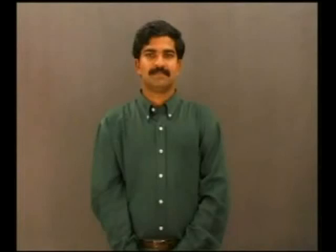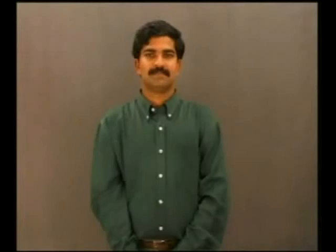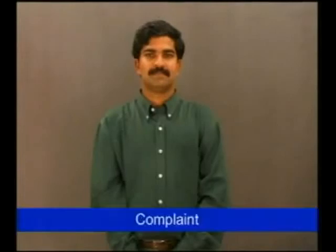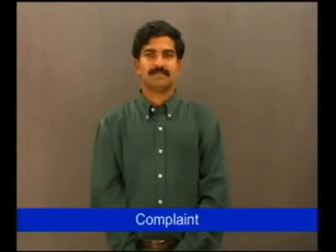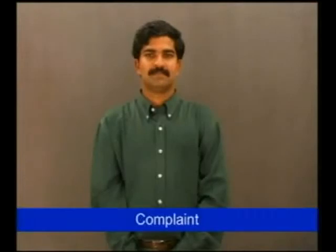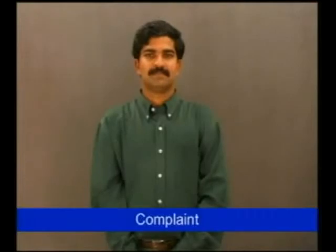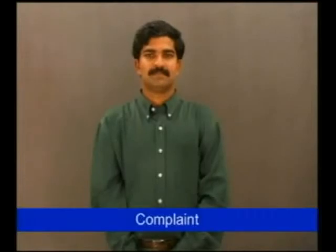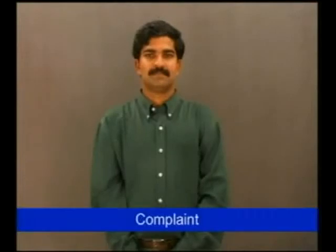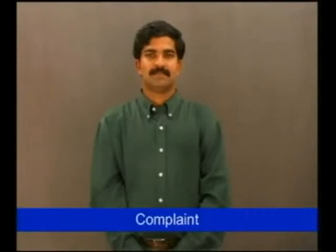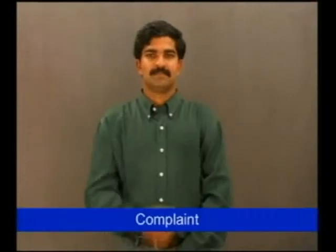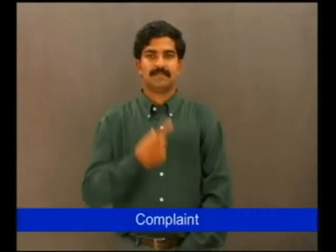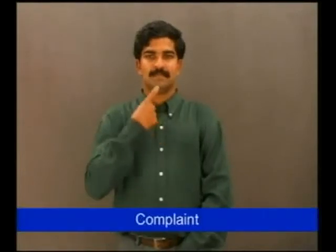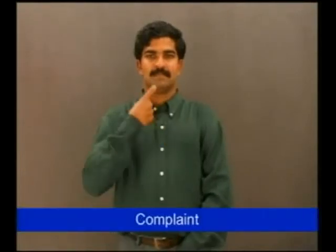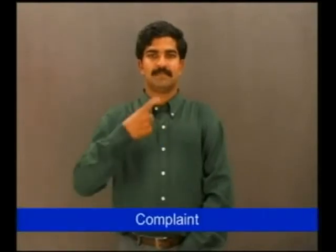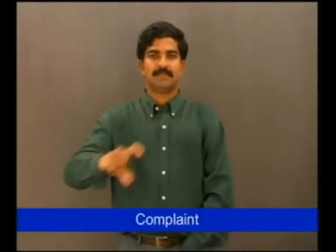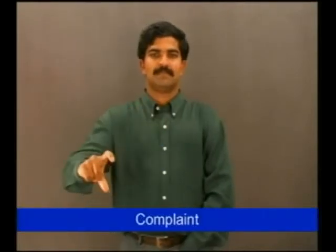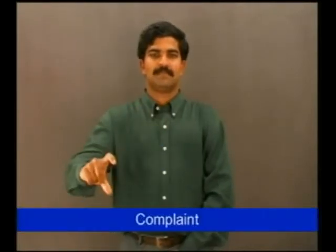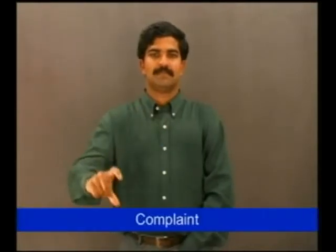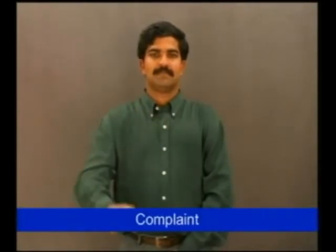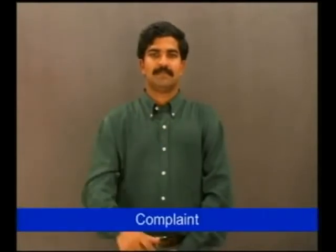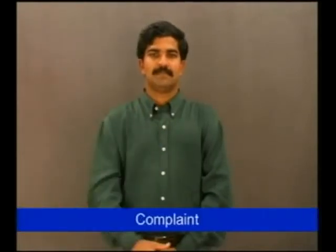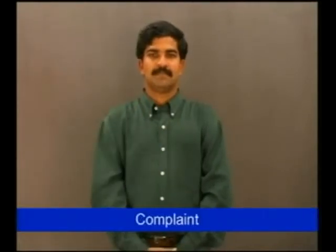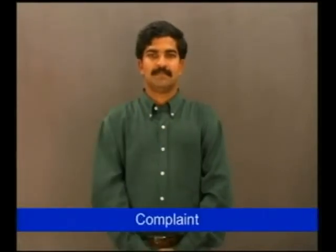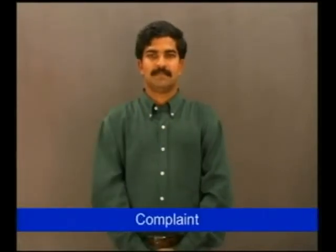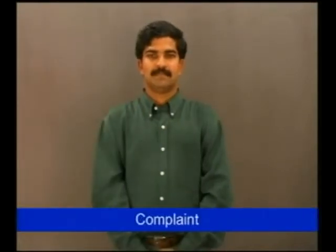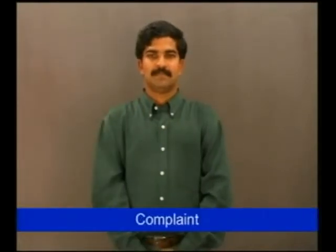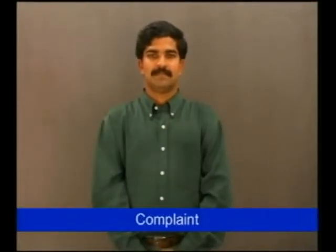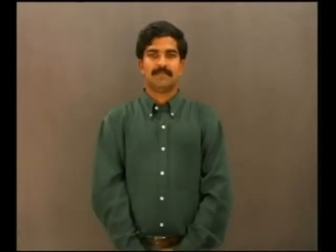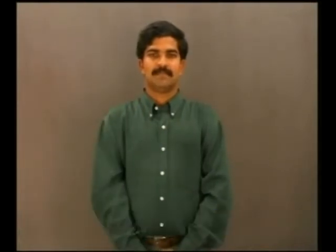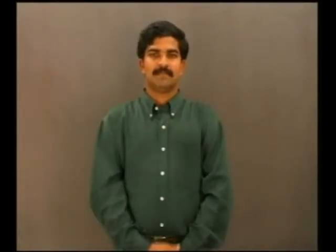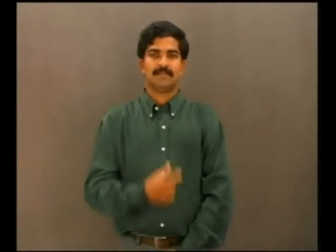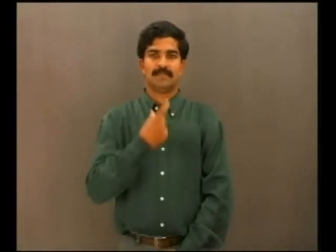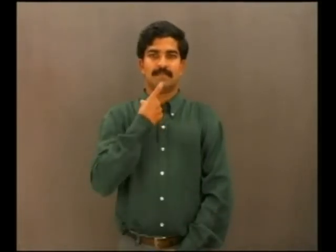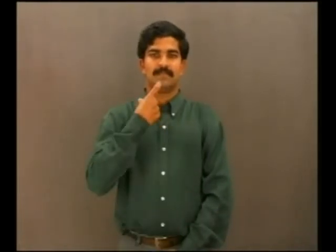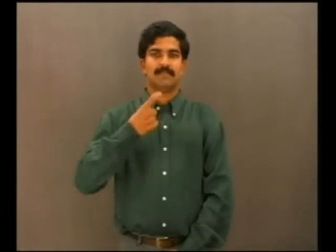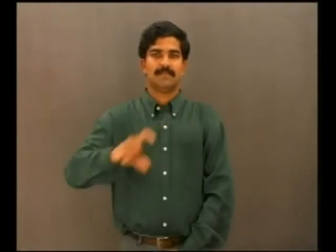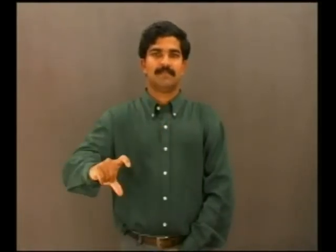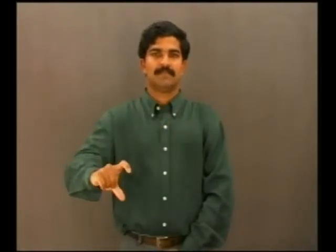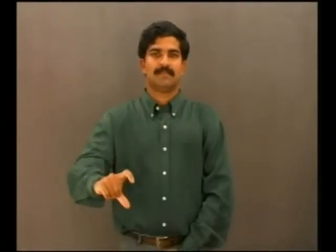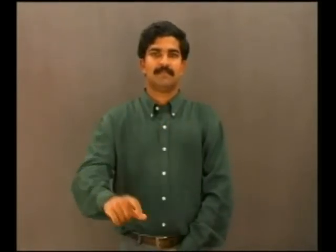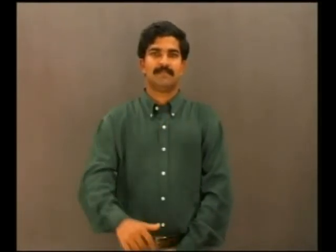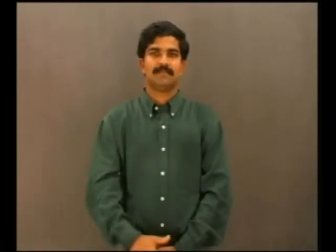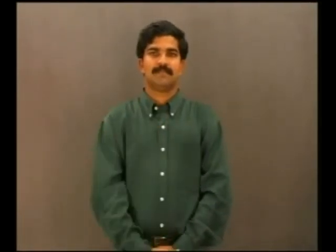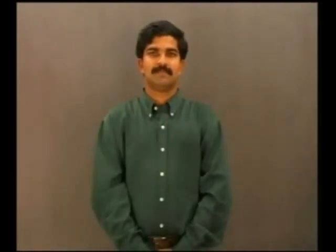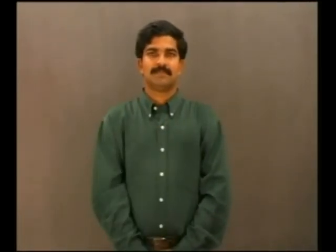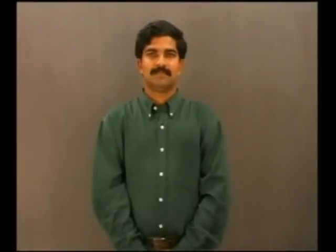Complaint